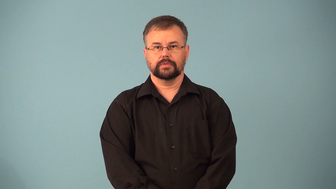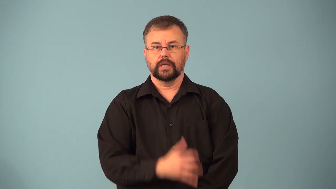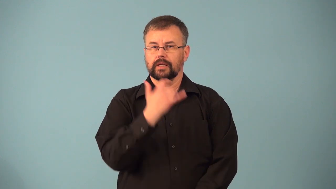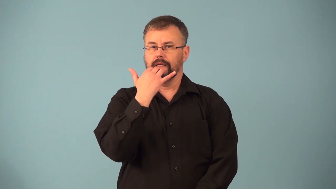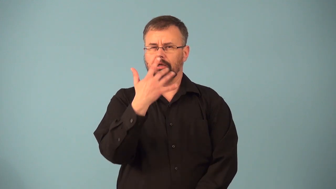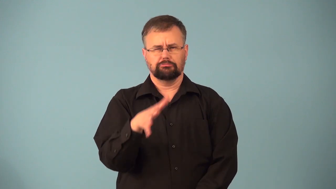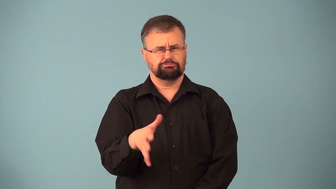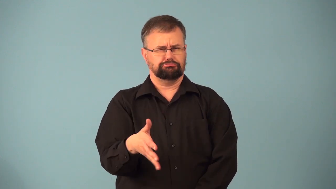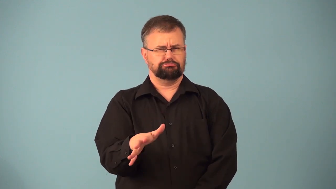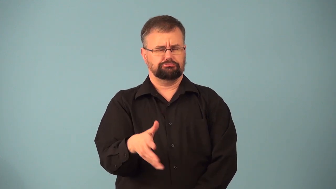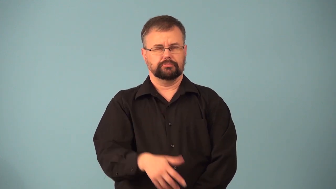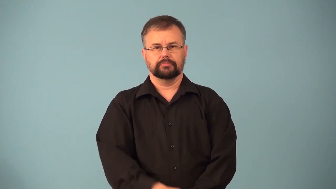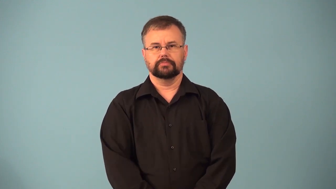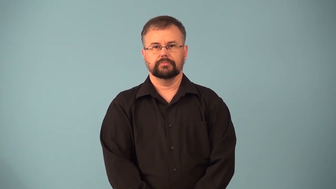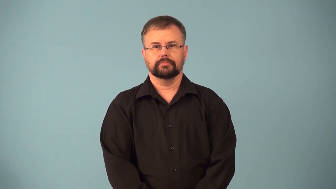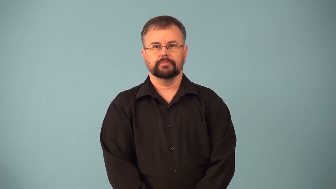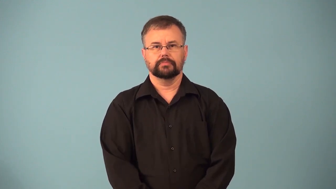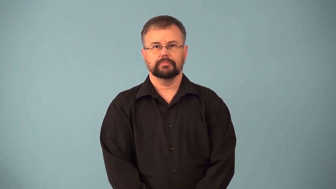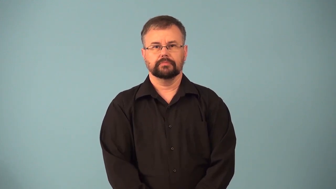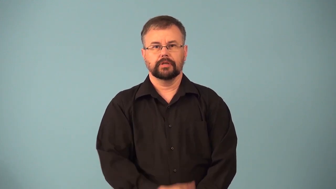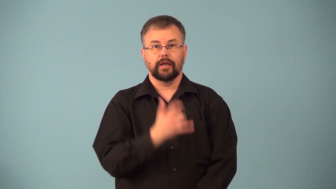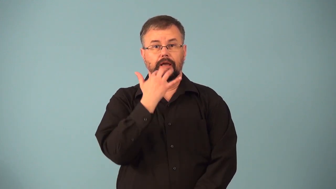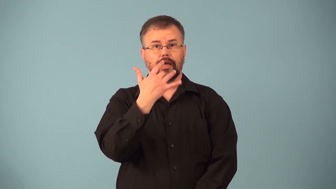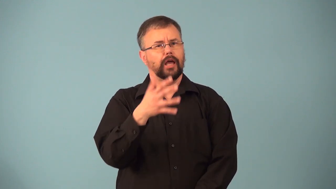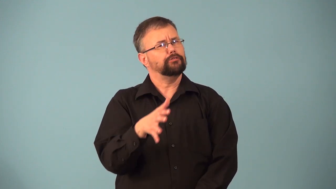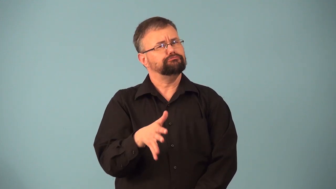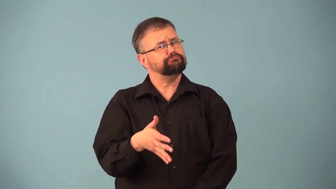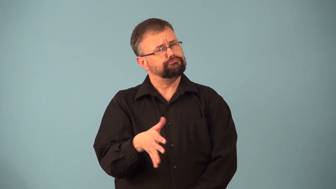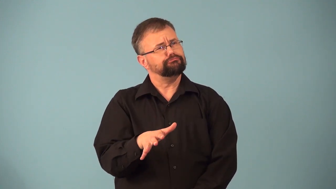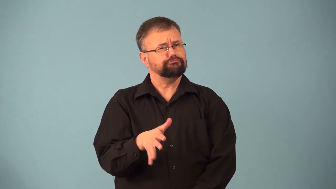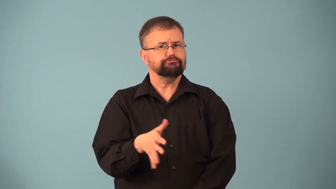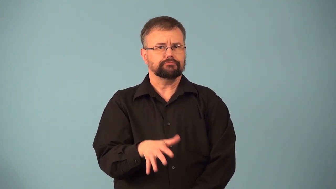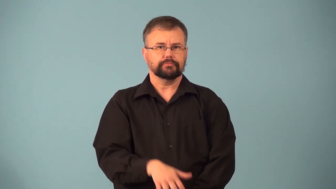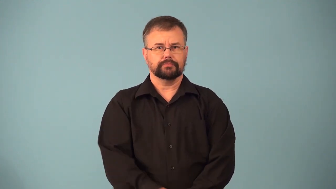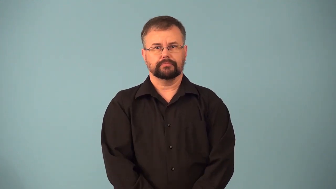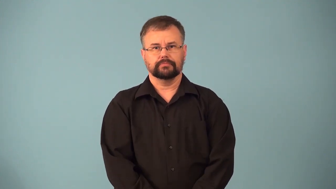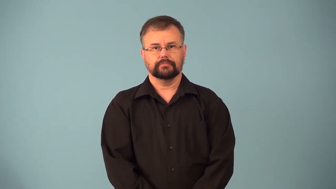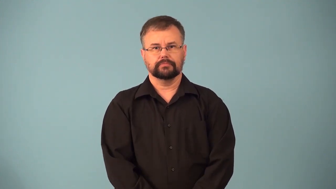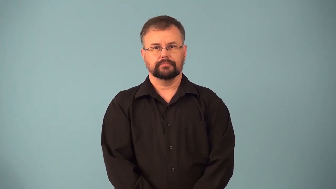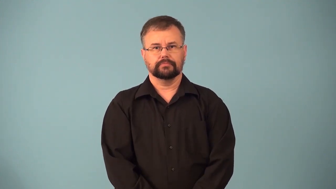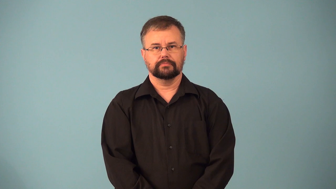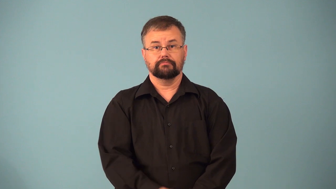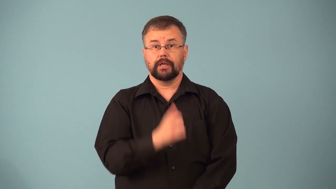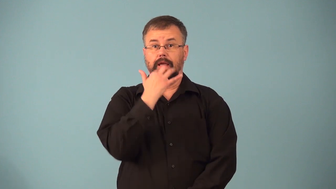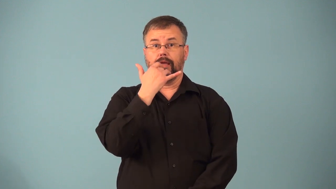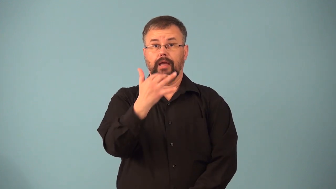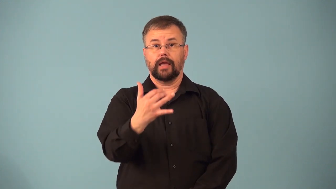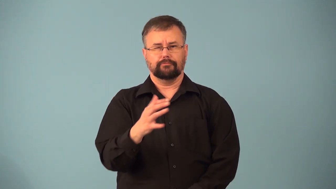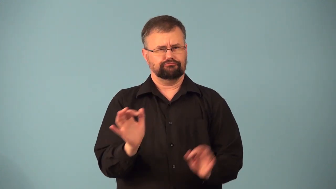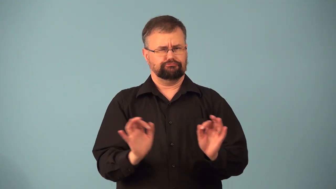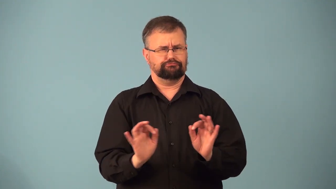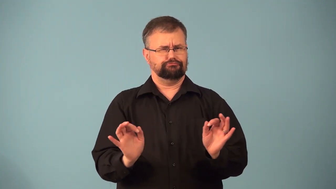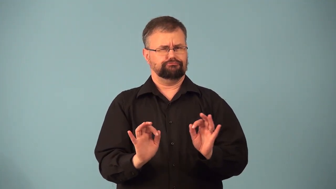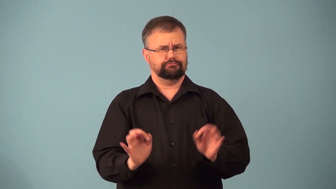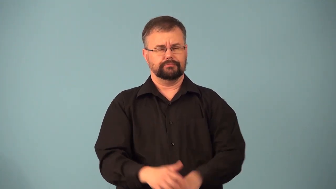mild,milder,mildest-taste